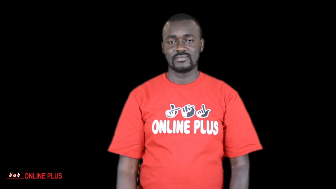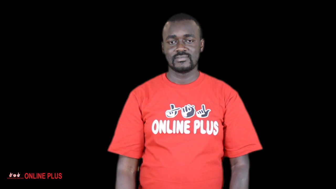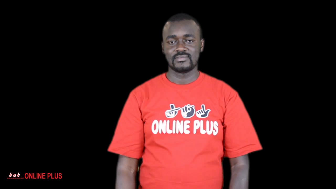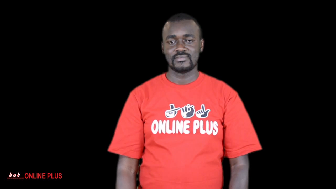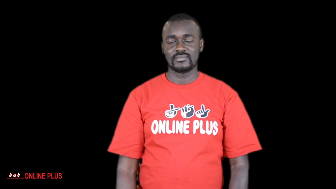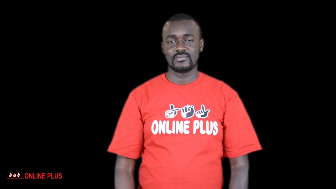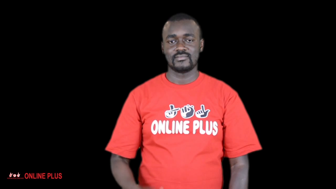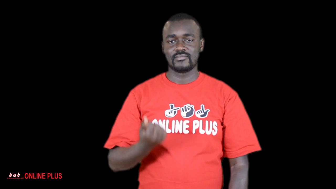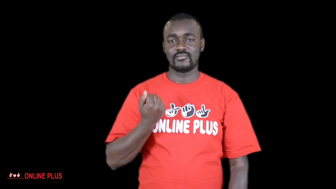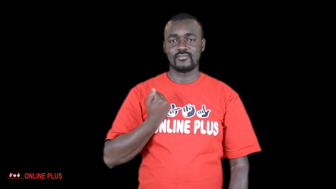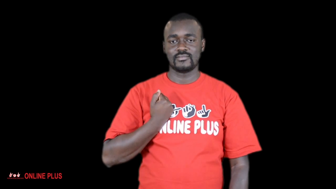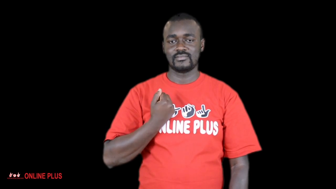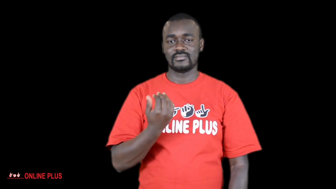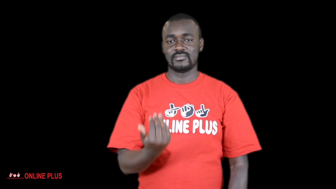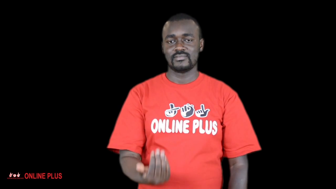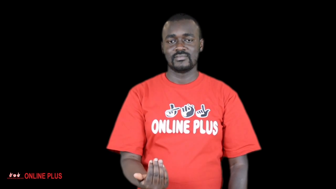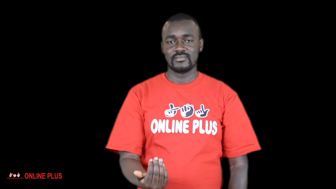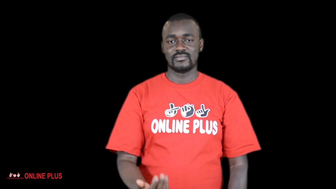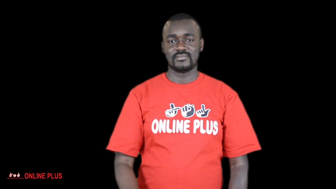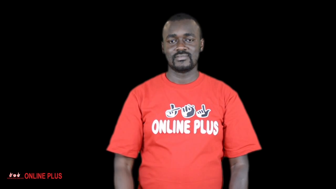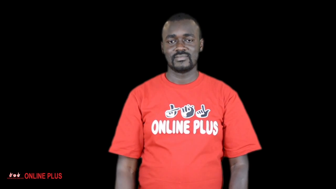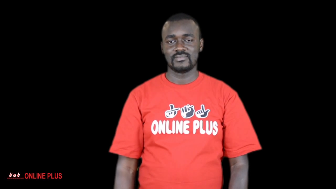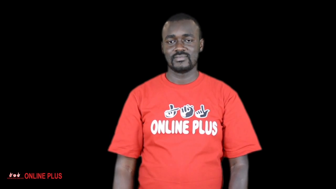daughter